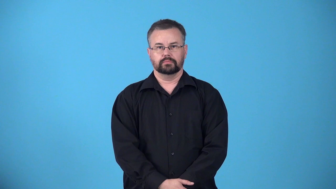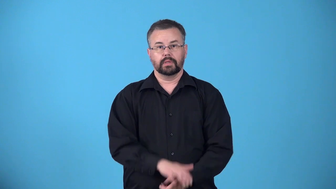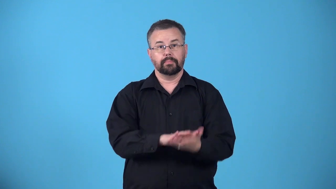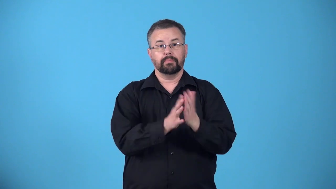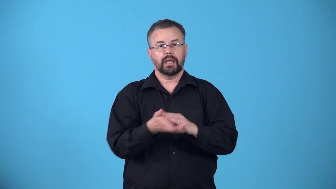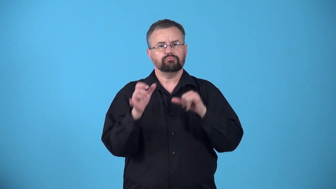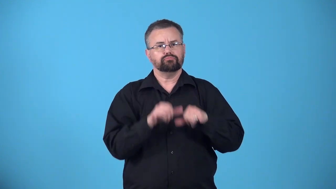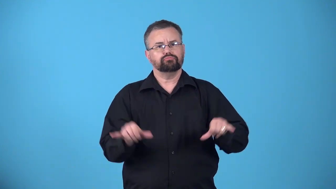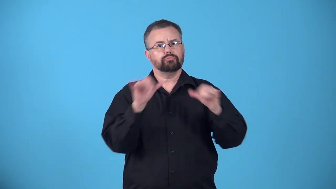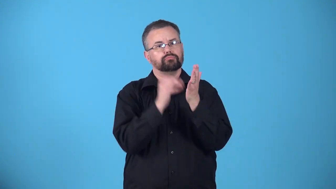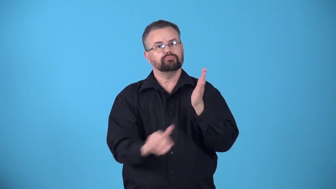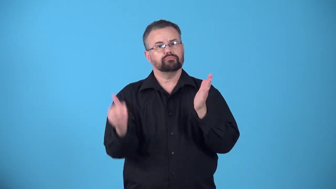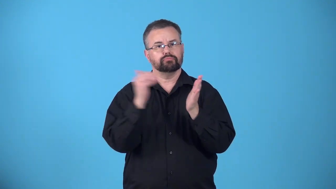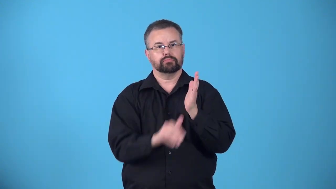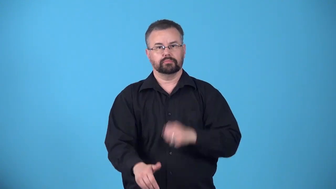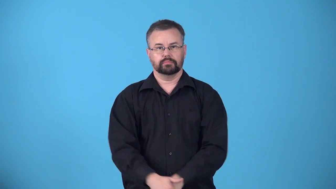ritualize